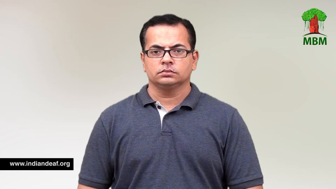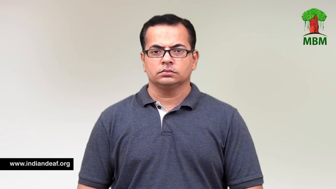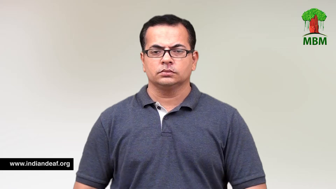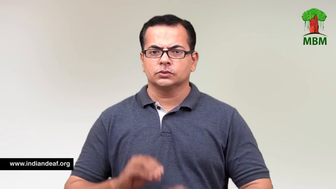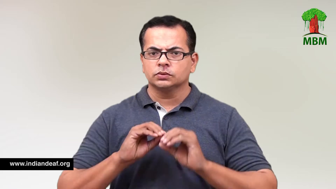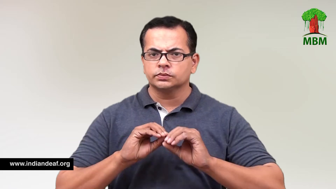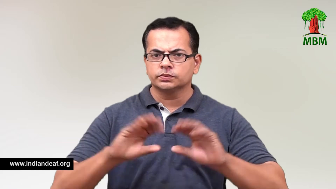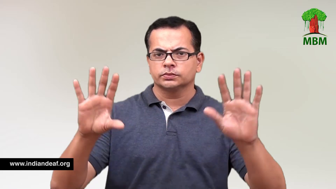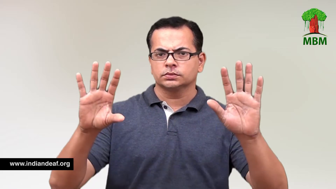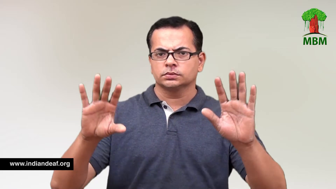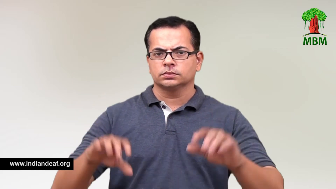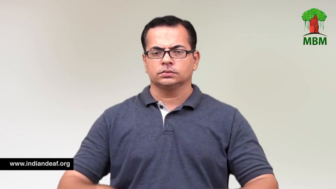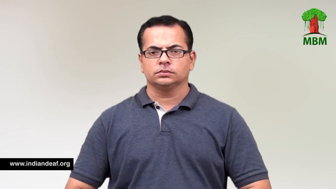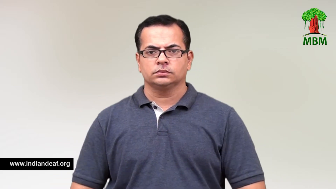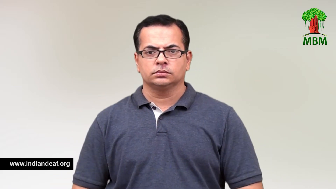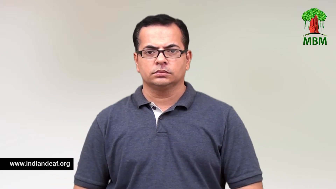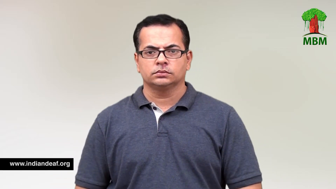Distribute